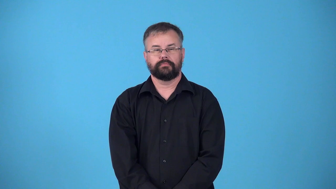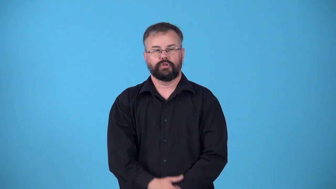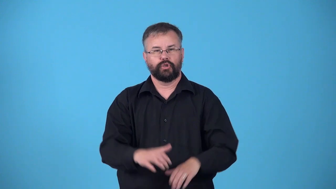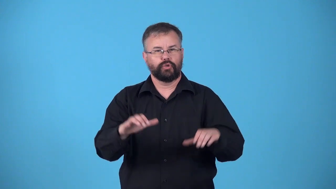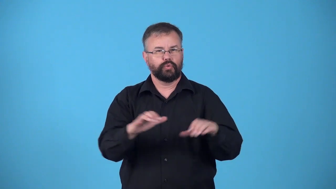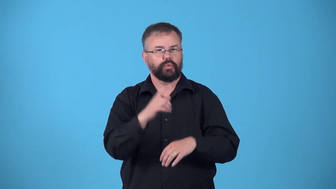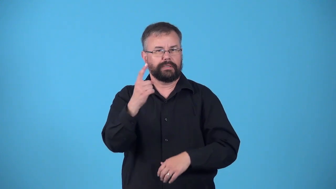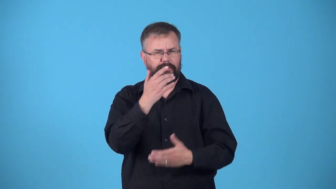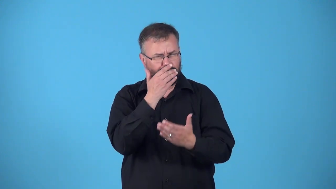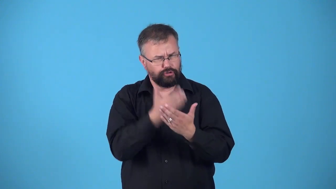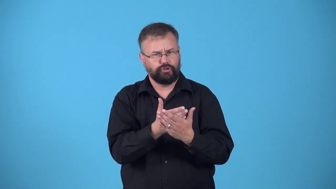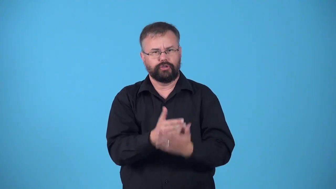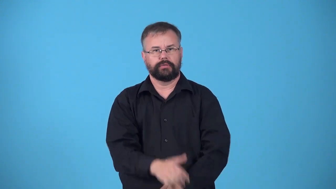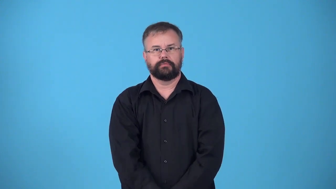mitsvah